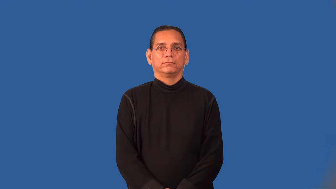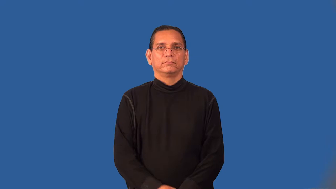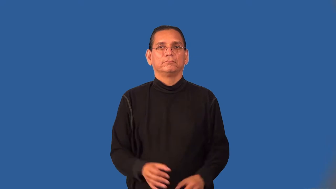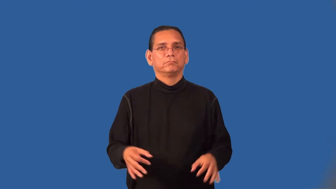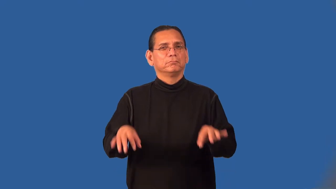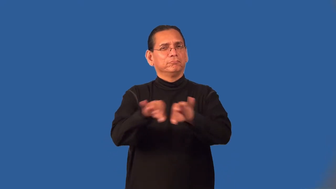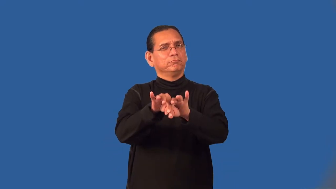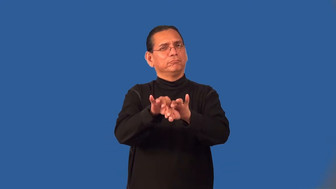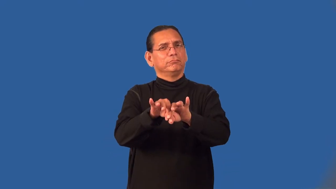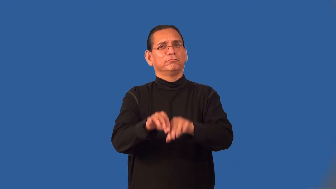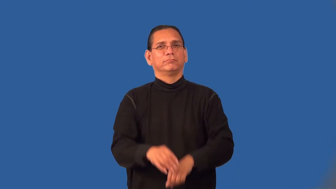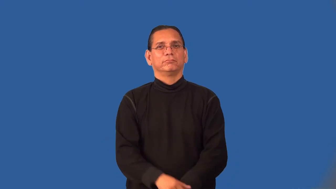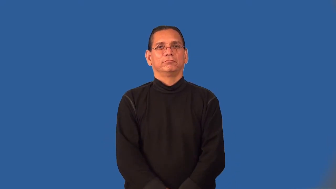worthy